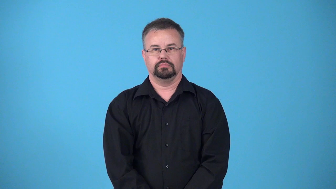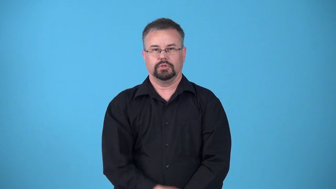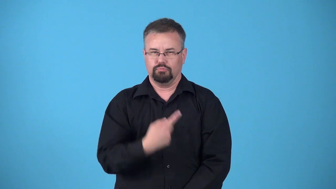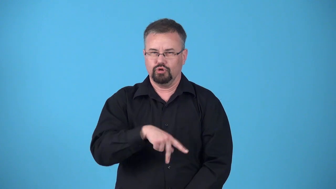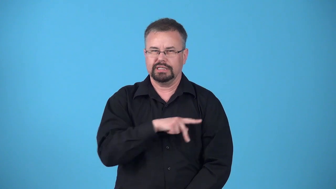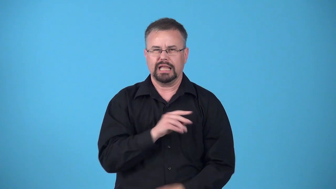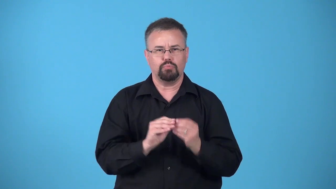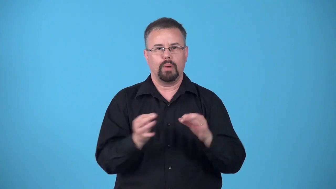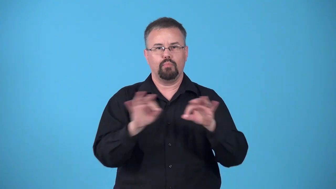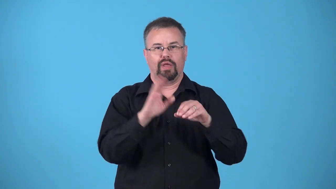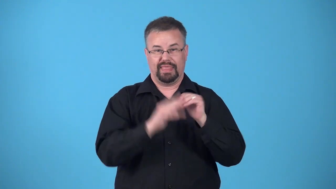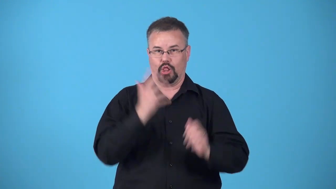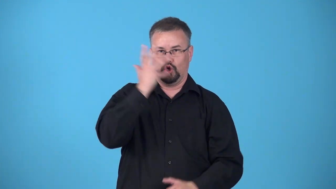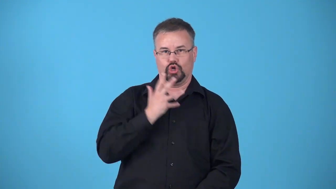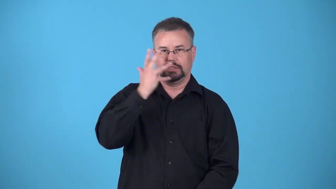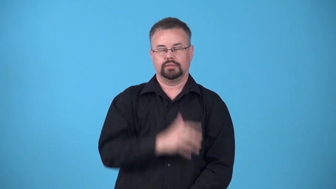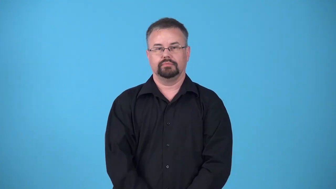it's what's on the inside that counts